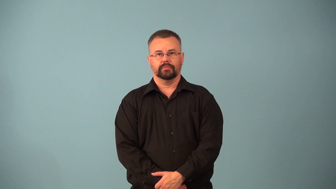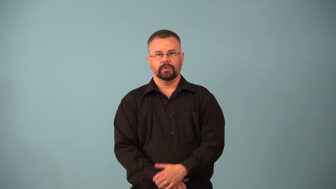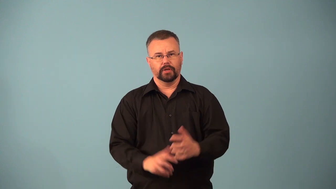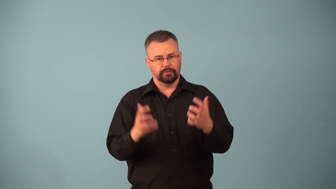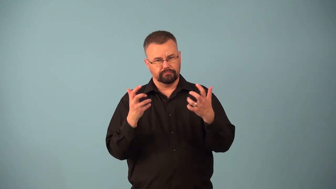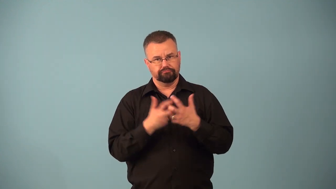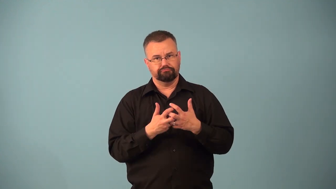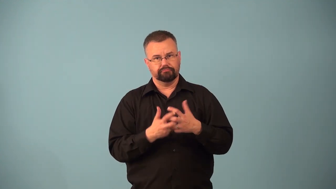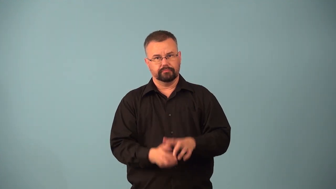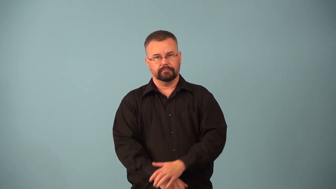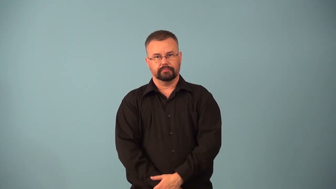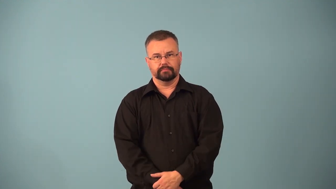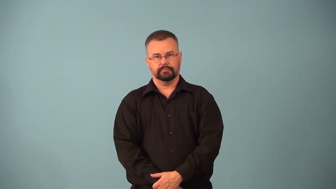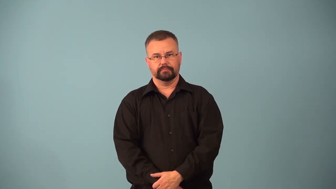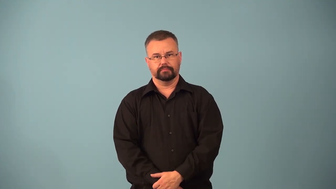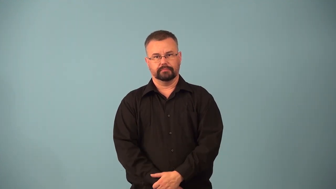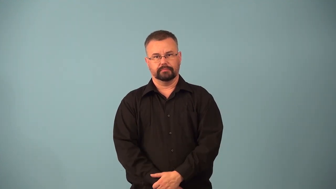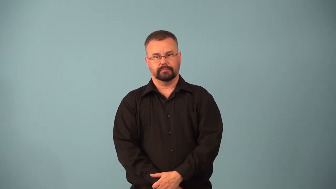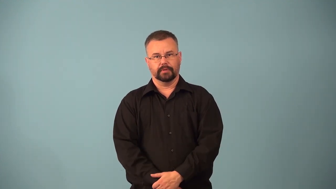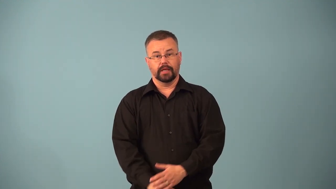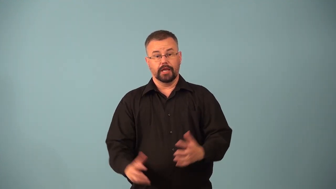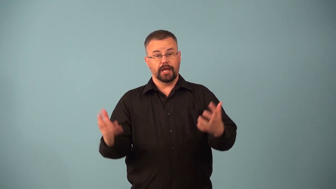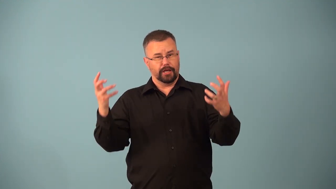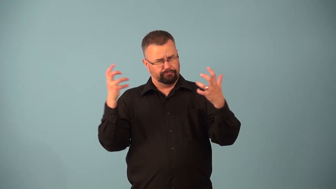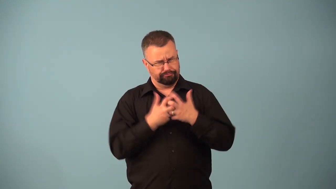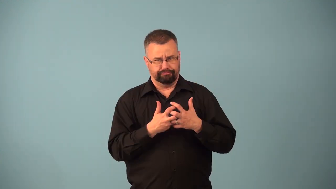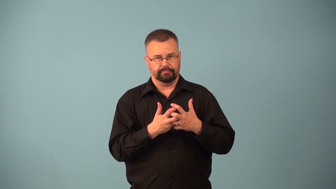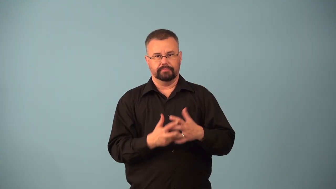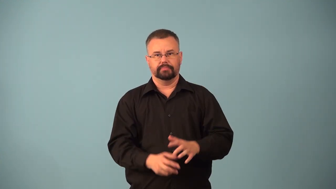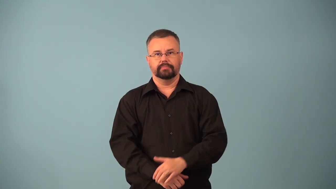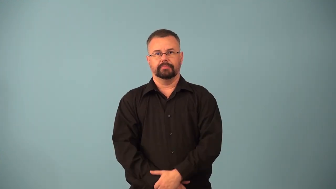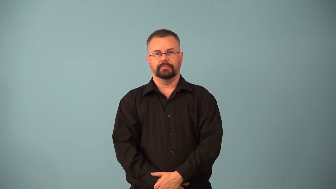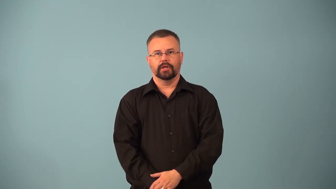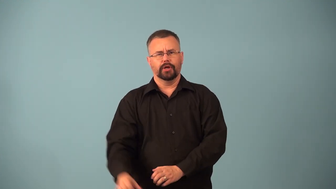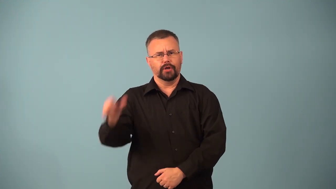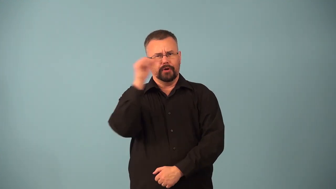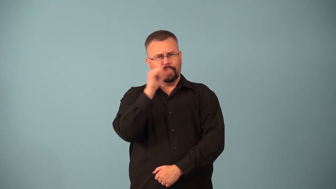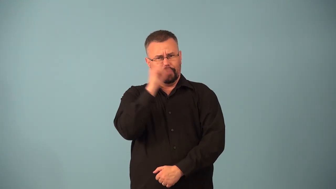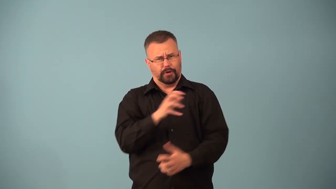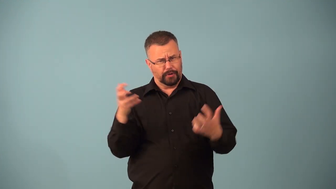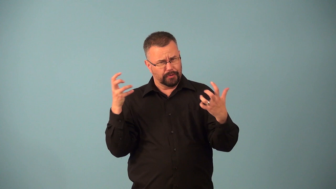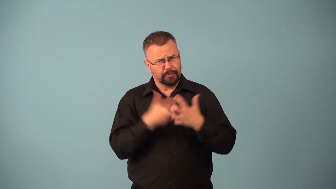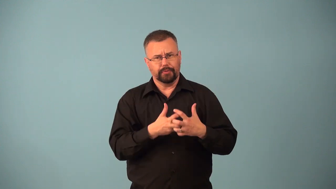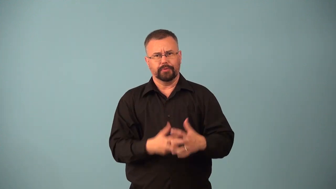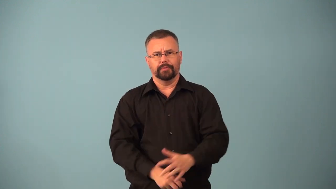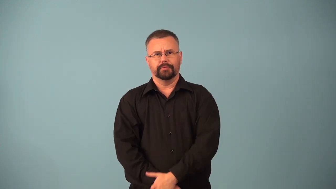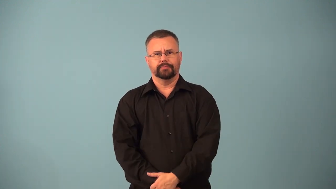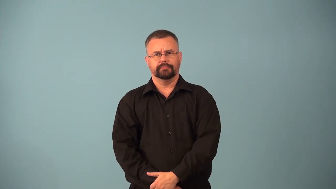fit,better fit,best fit